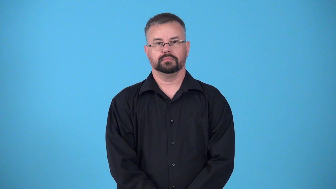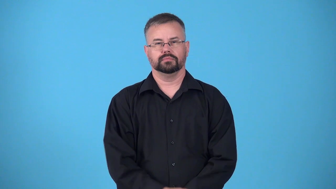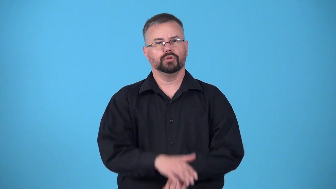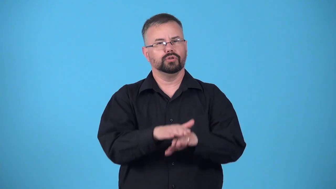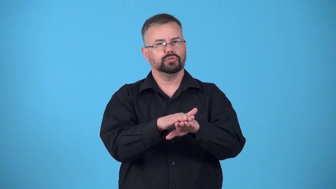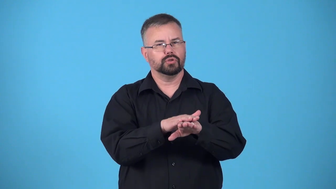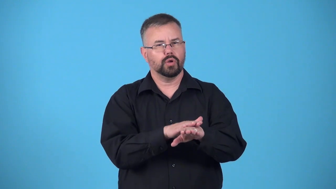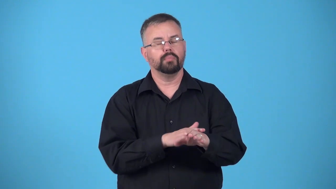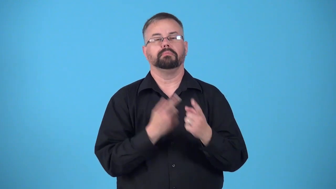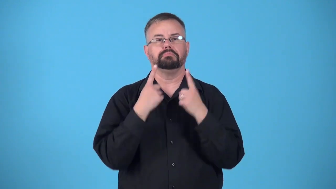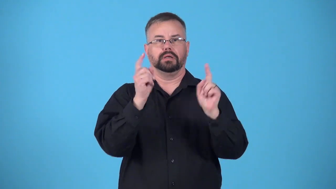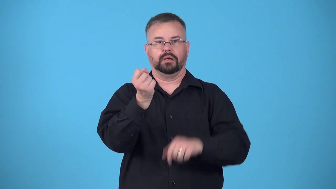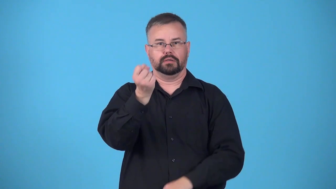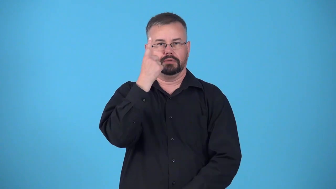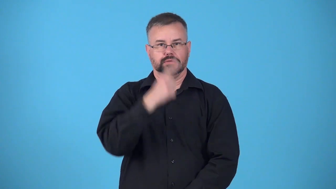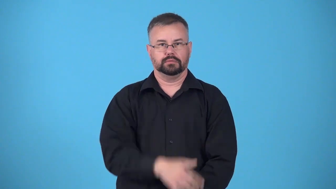sink in